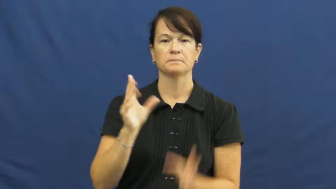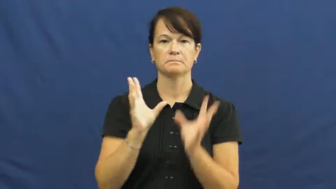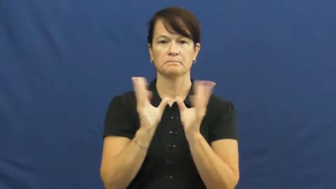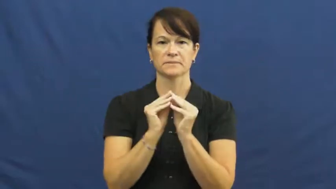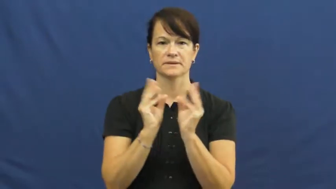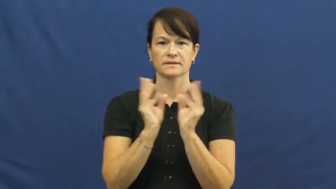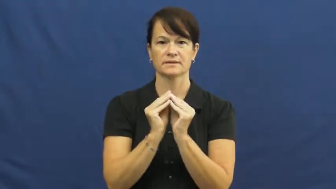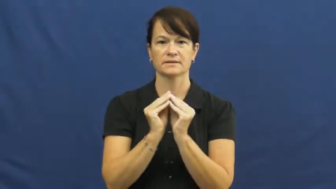meeting,confab,convocation,foregather,powwow,roundtable